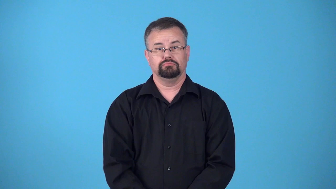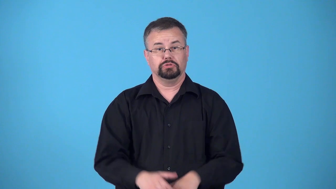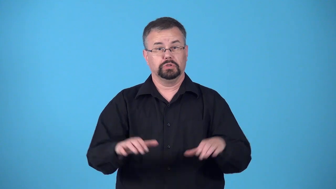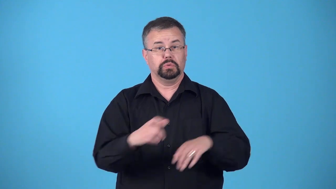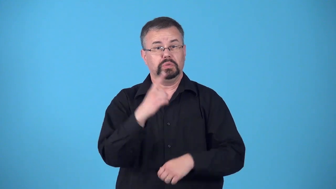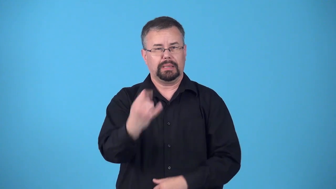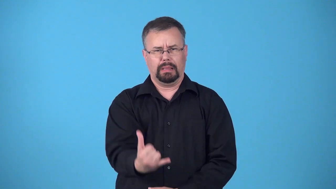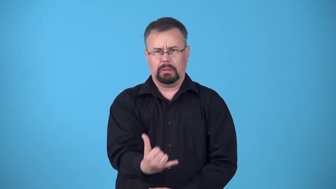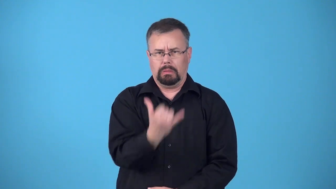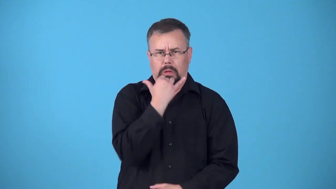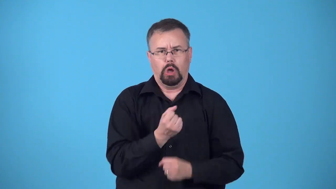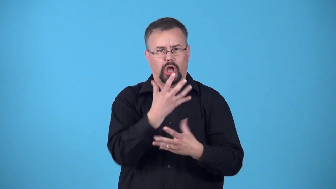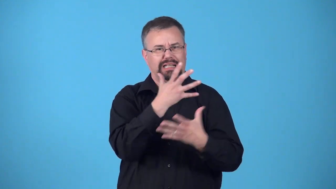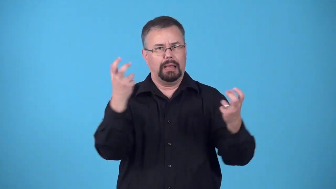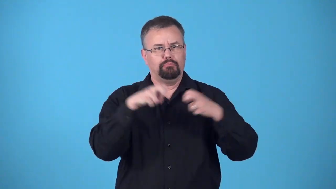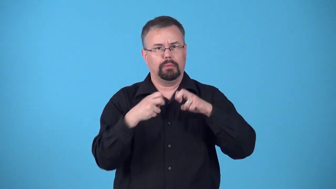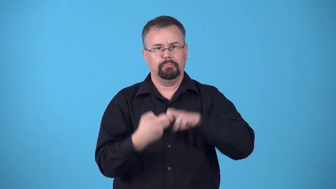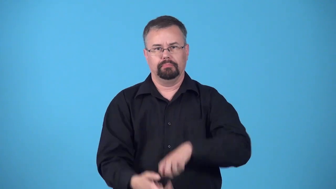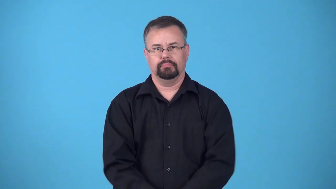pandora's box